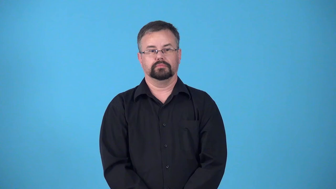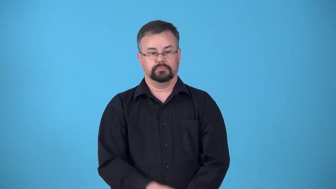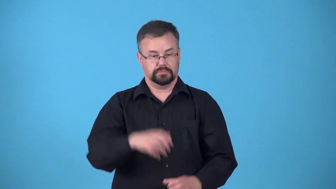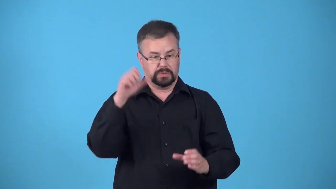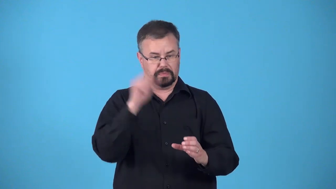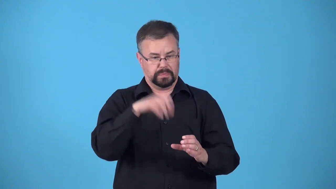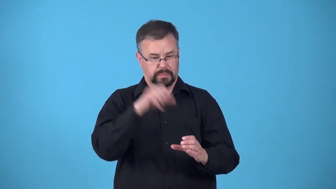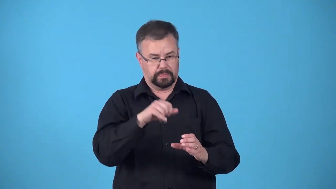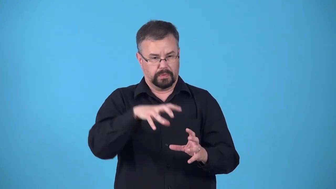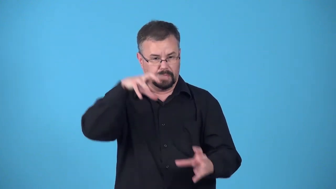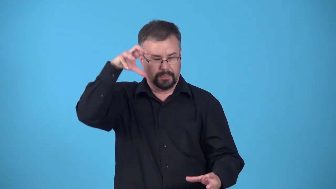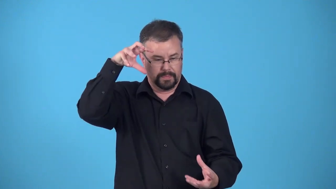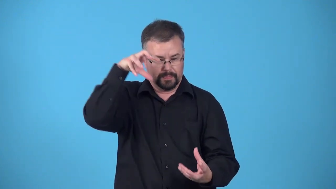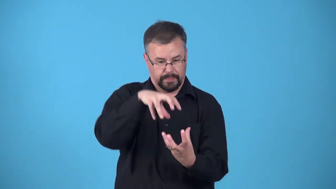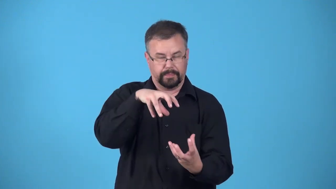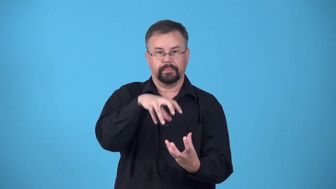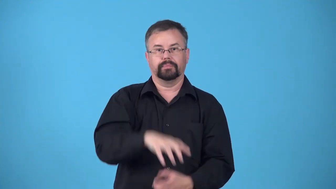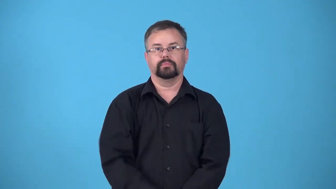capsulate, capsulize-enclose in a capsule